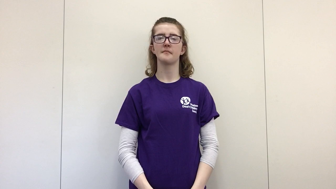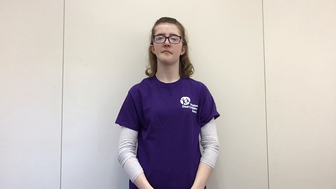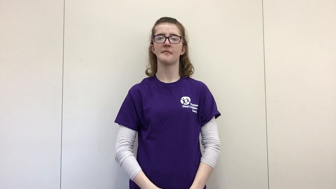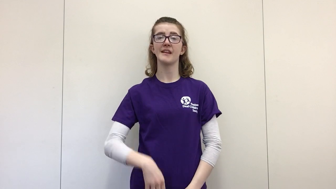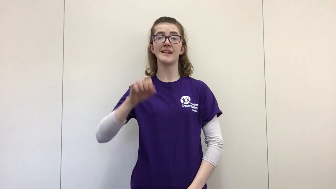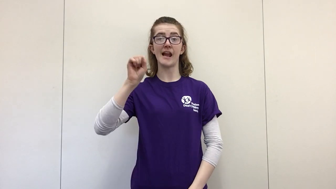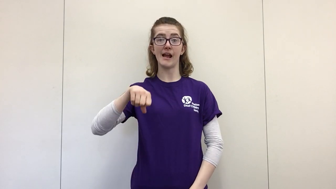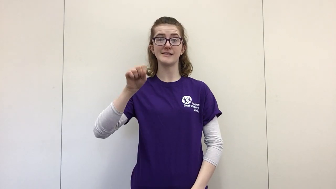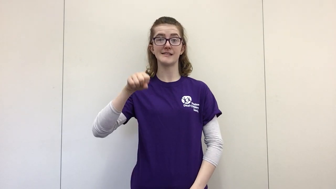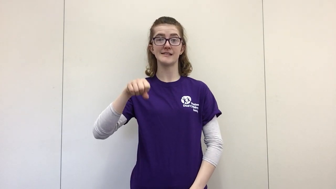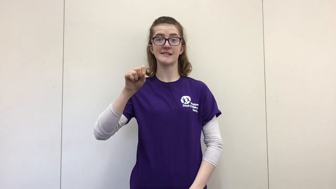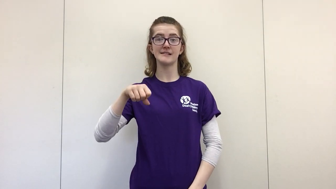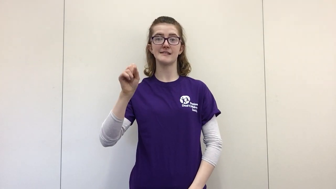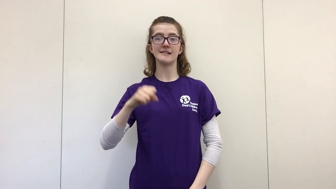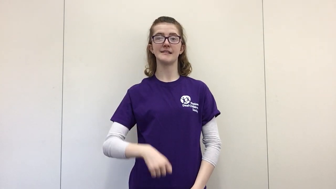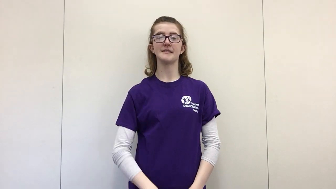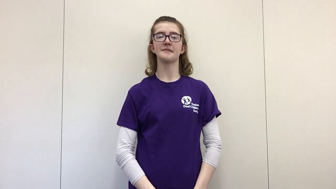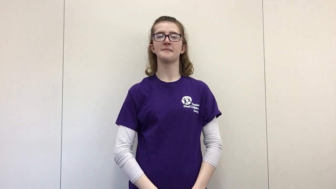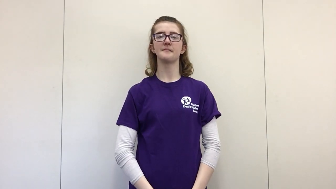Yes